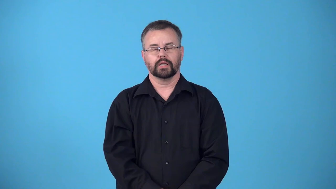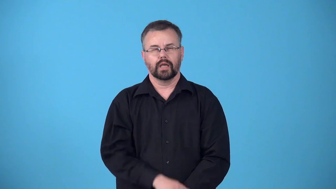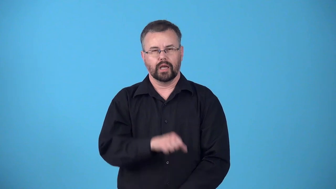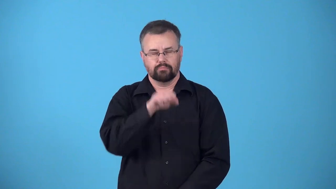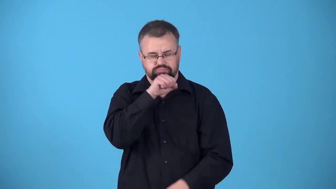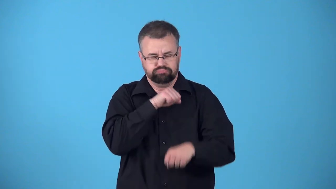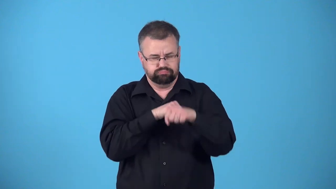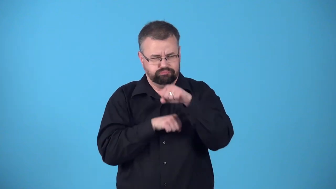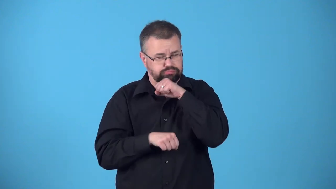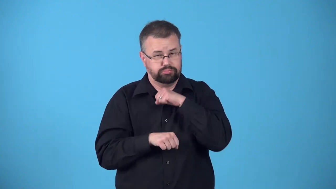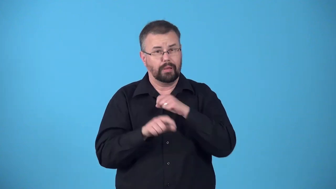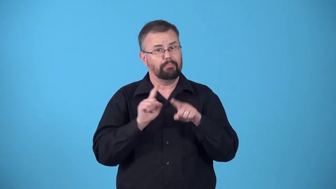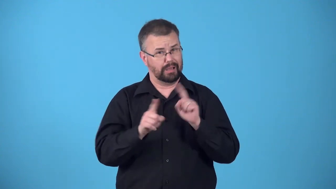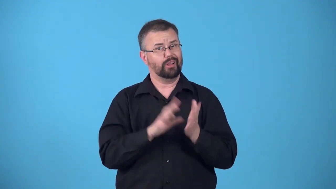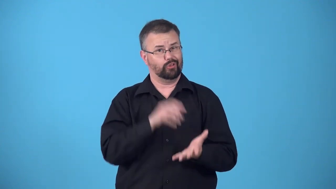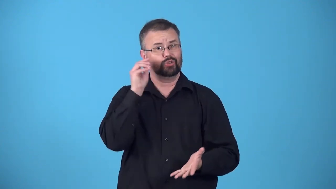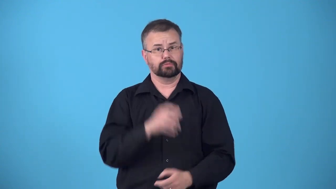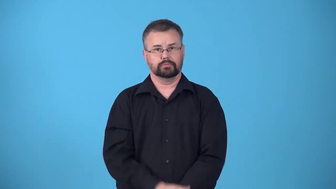baptism by fire